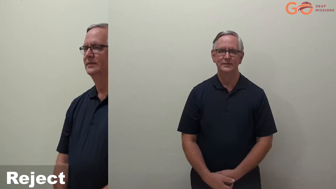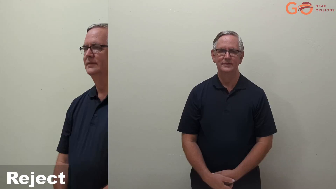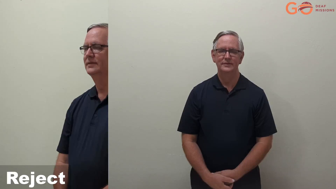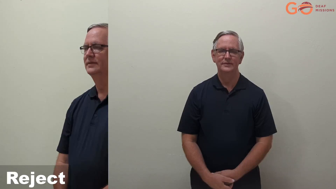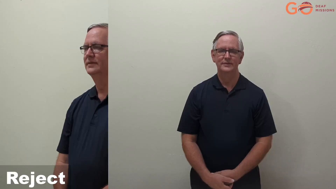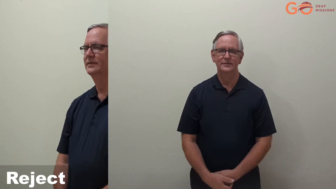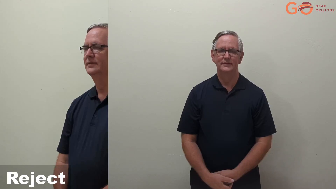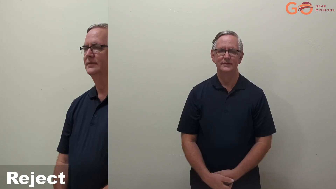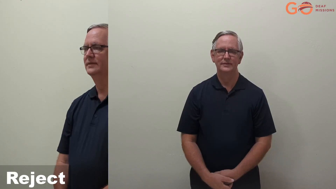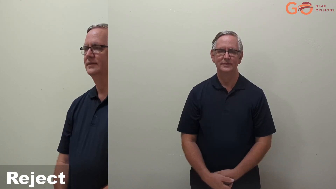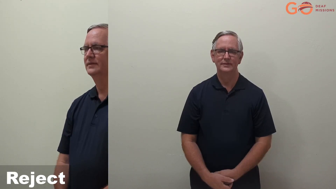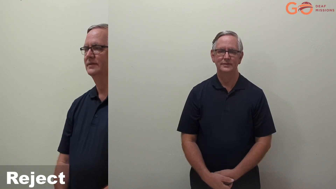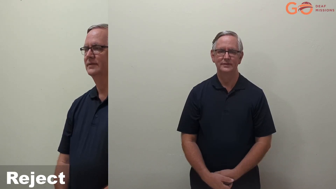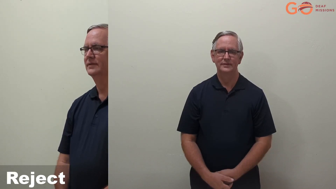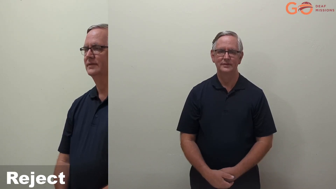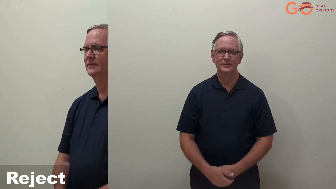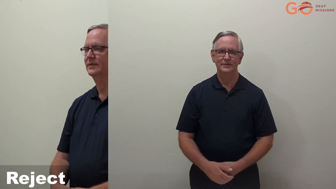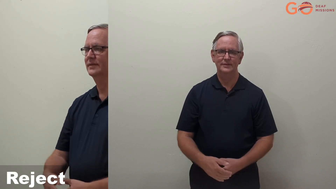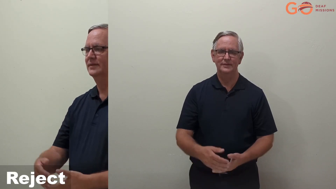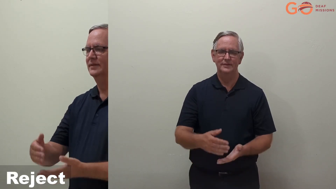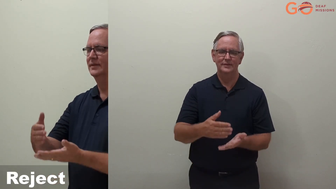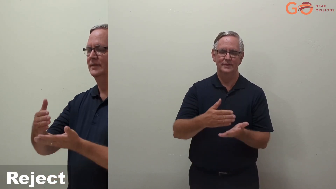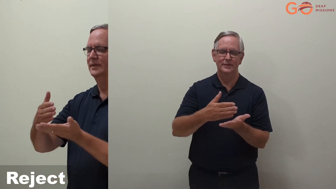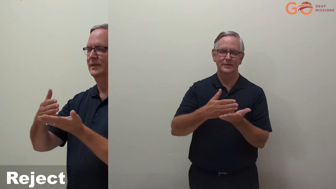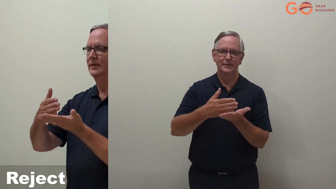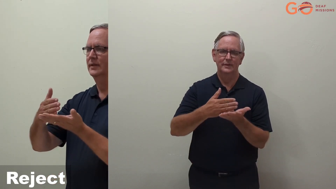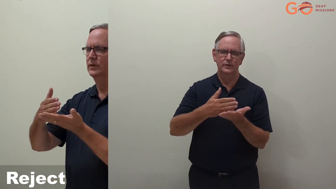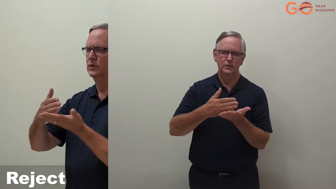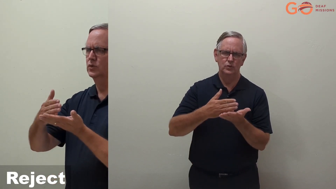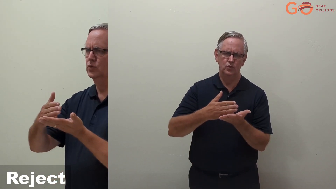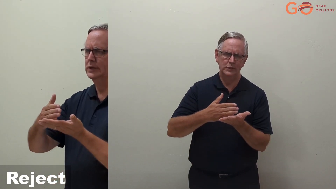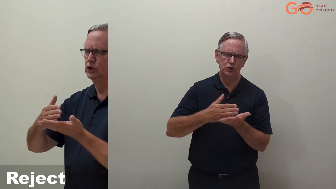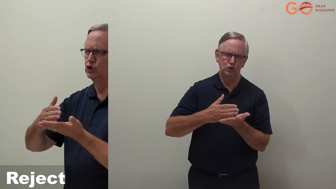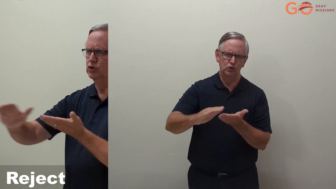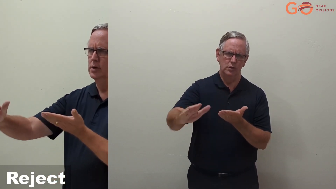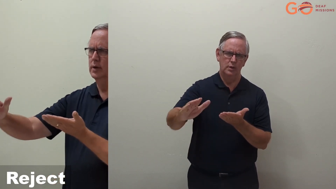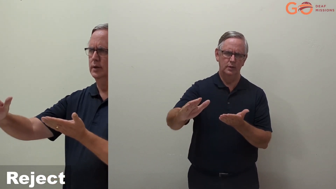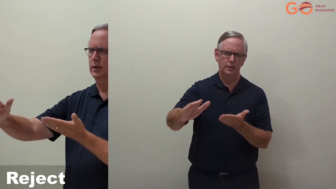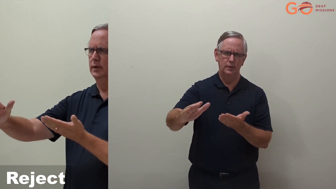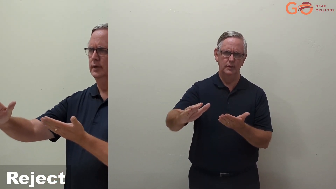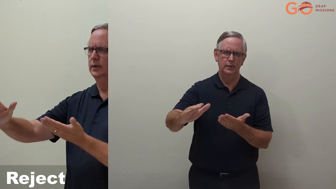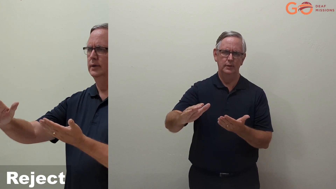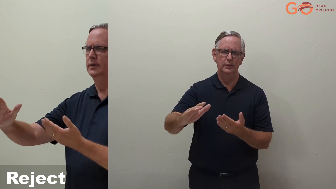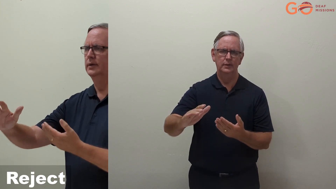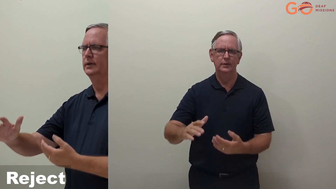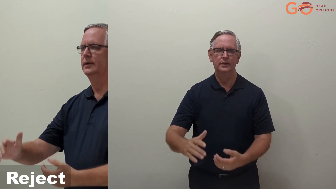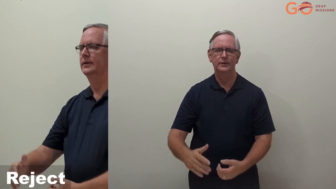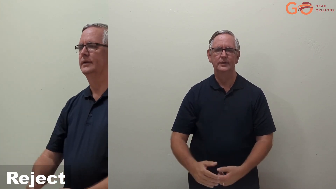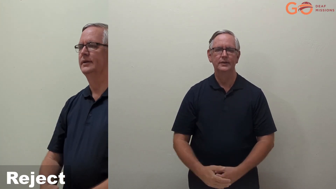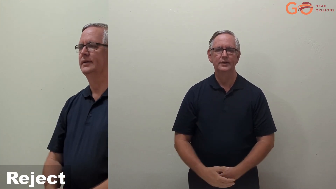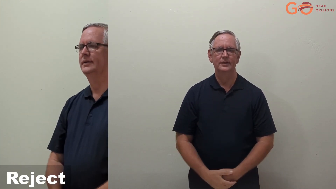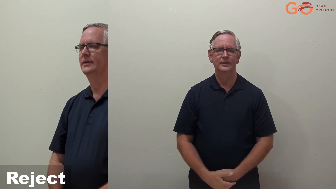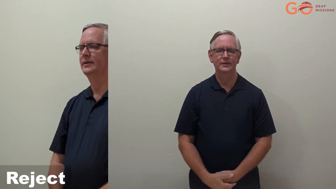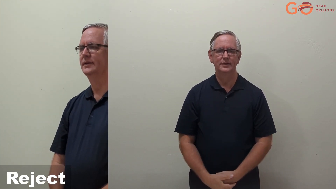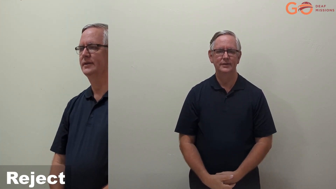Reject